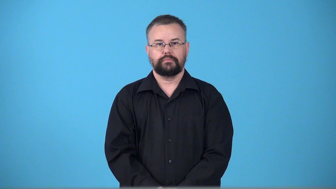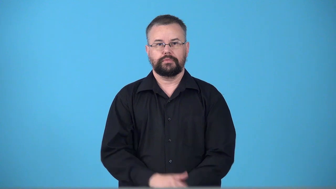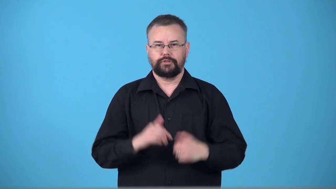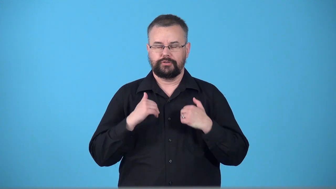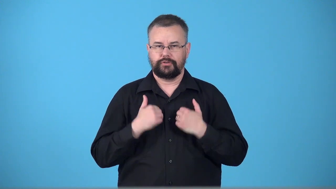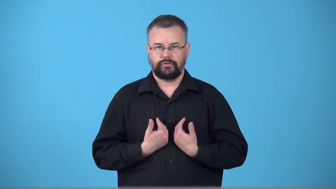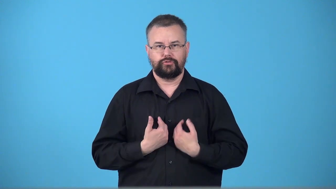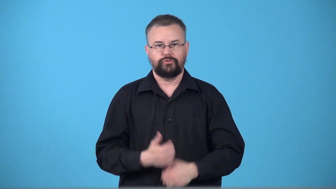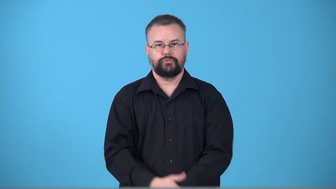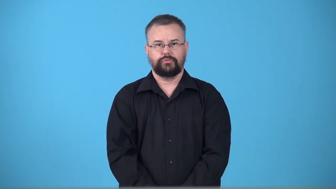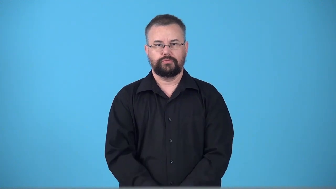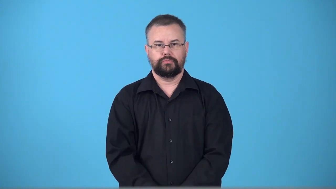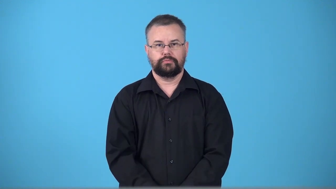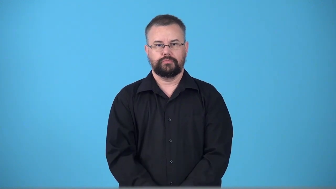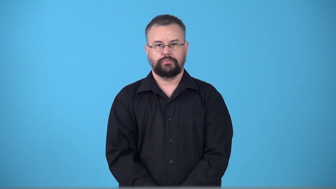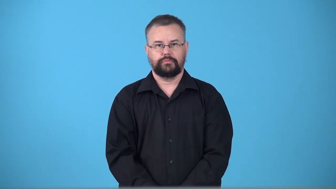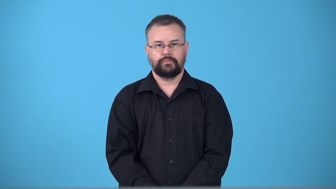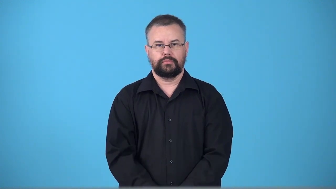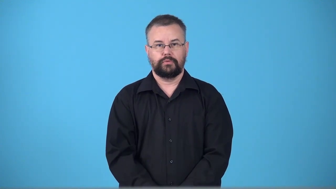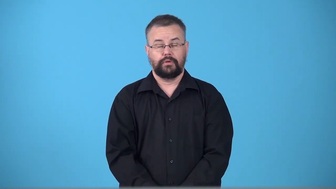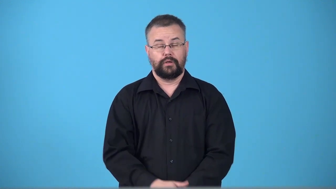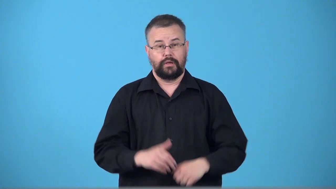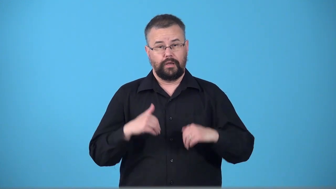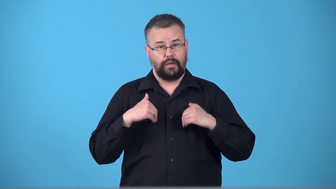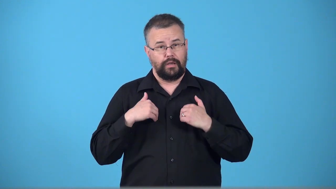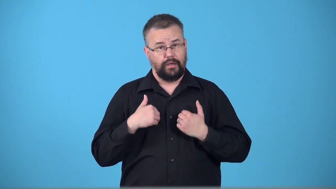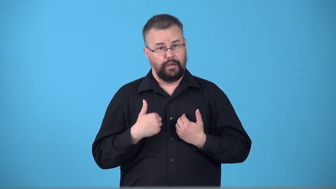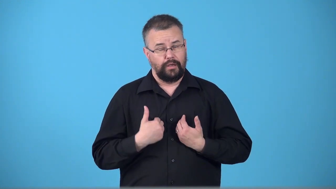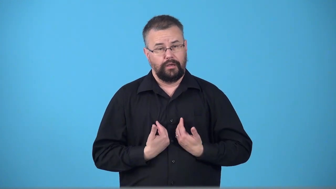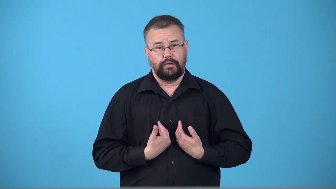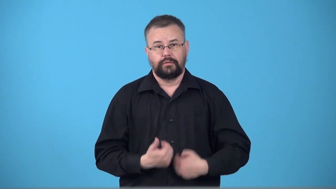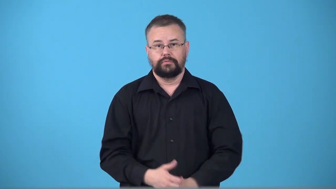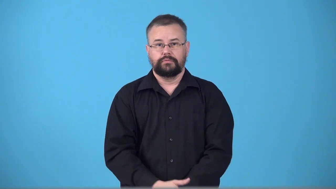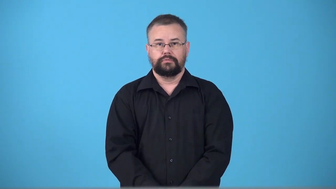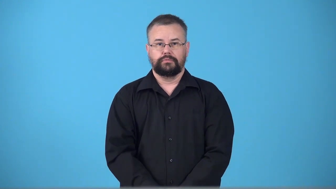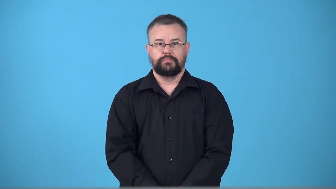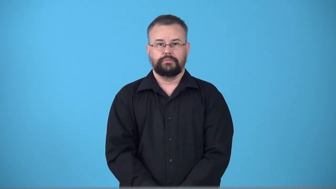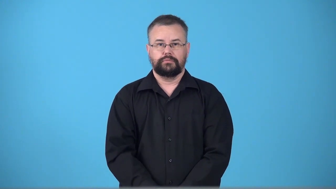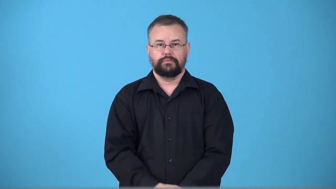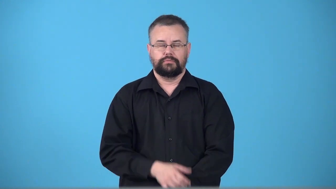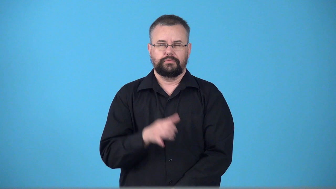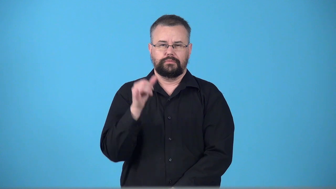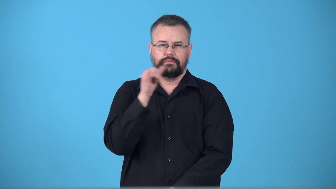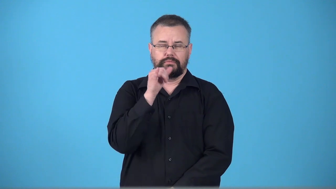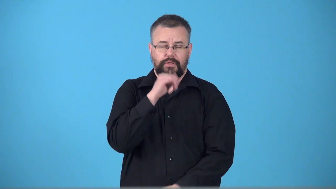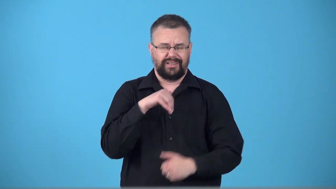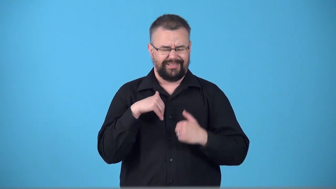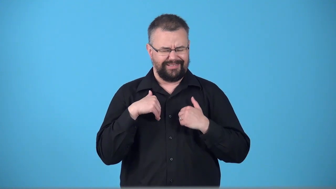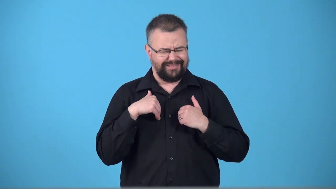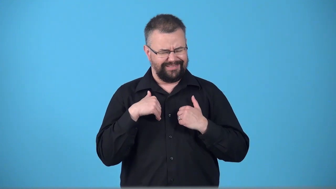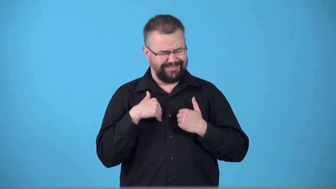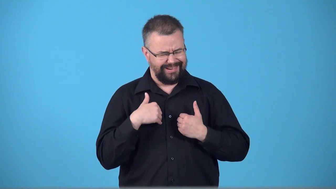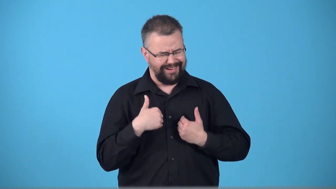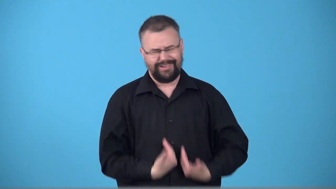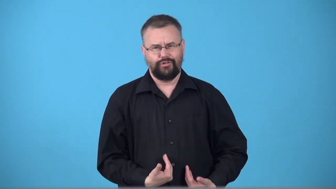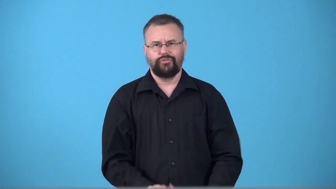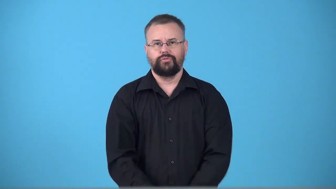tired,tireder,tiredest,weary,wearier,weariest